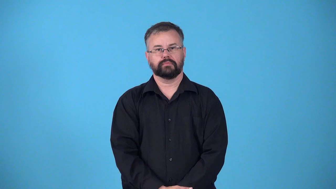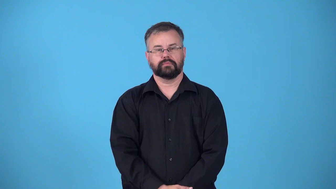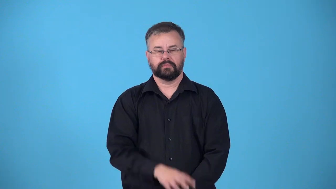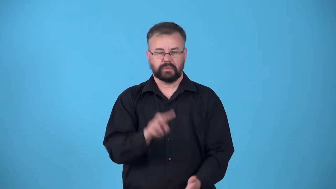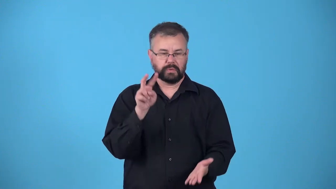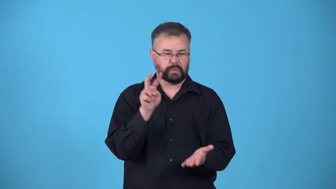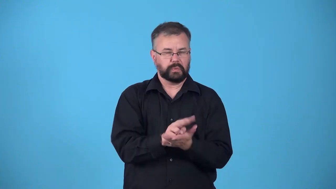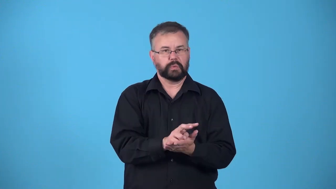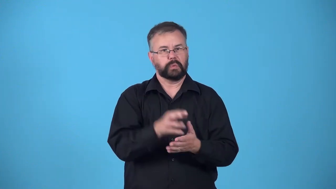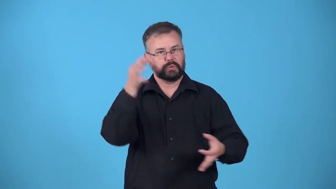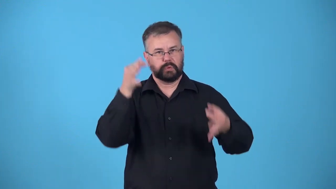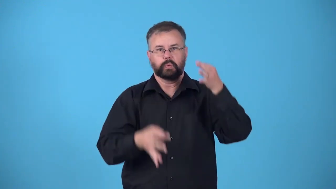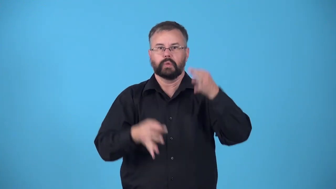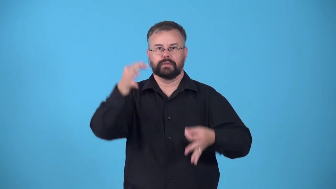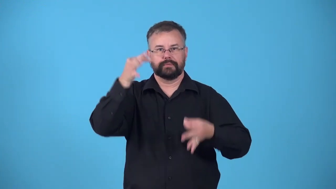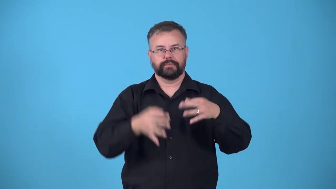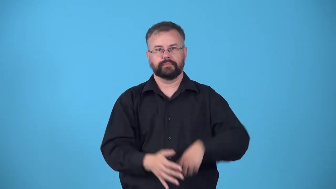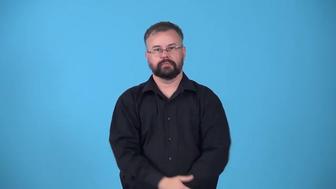go against-lose decision in court